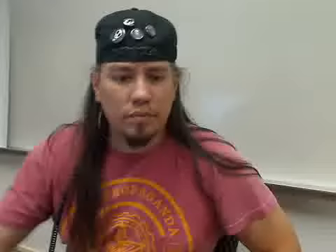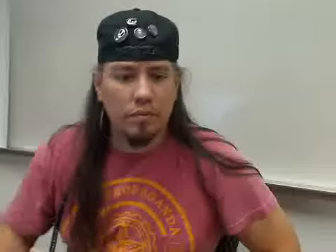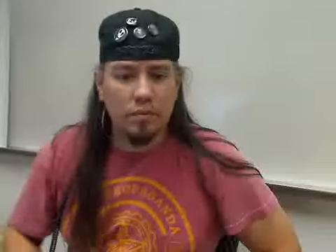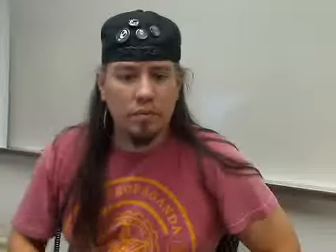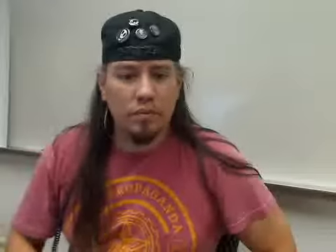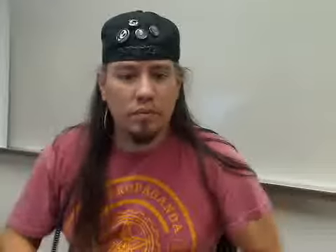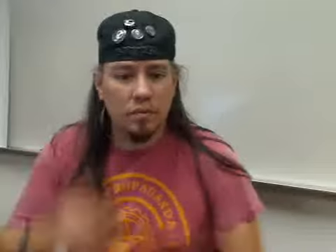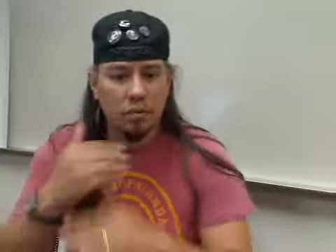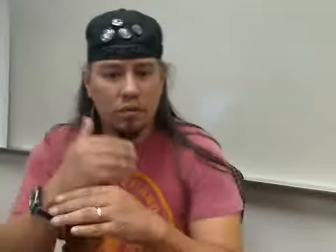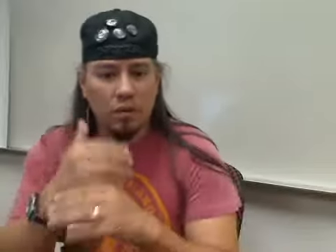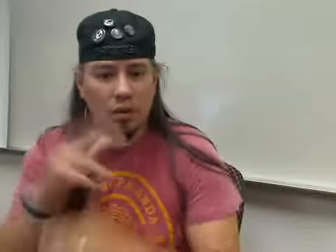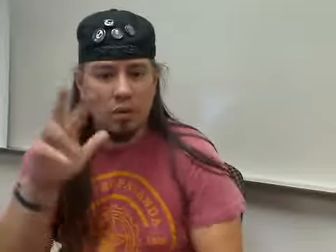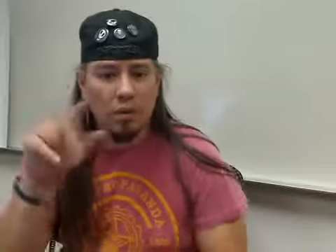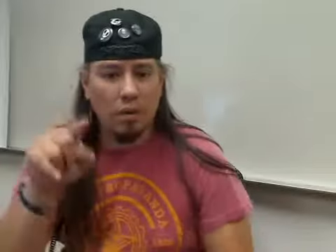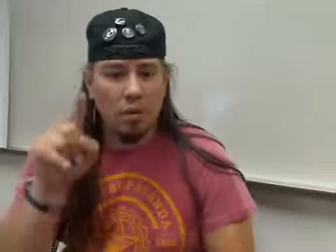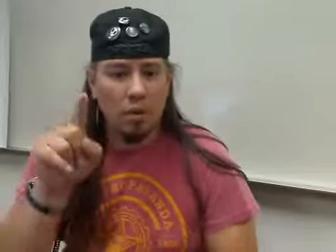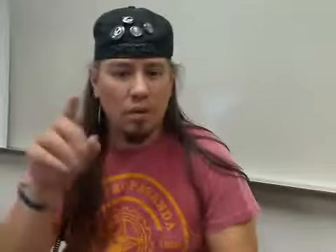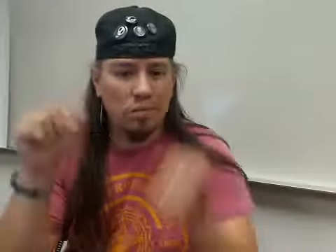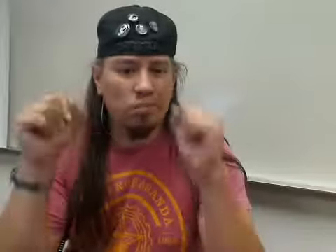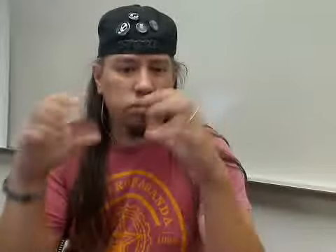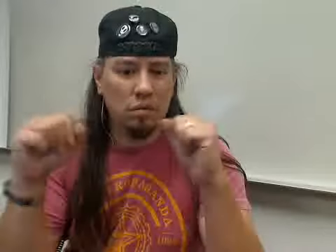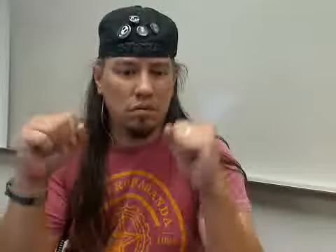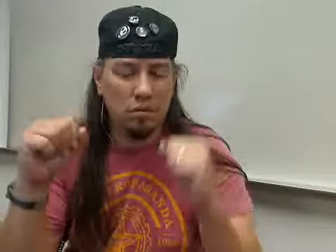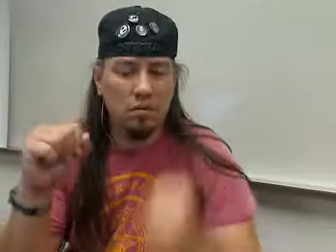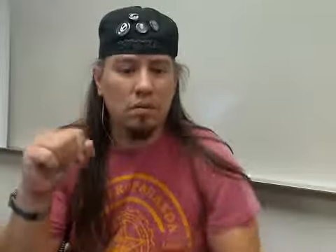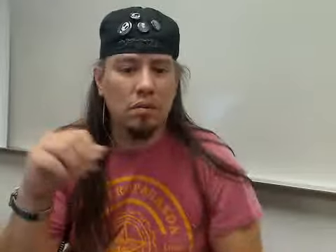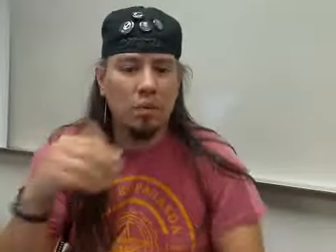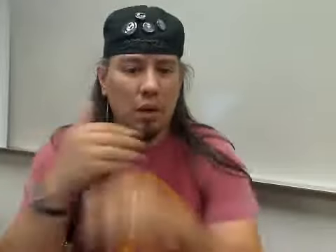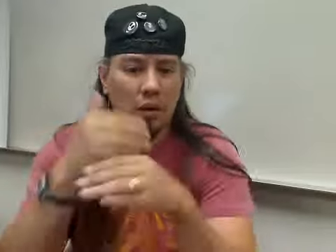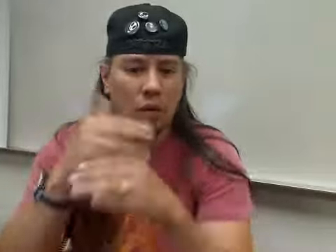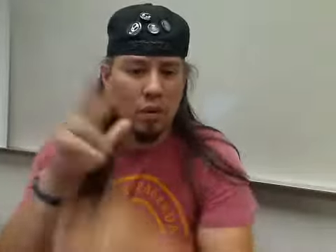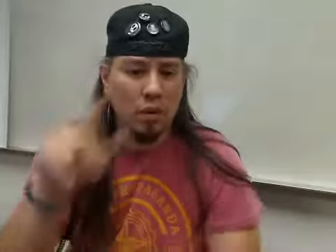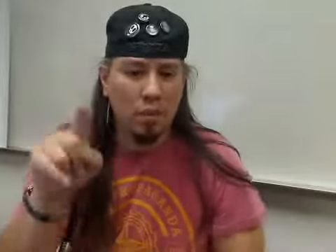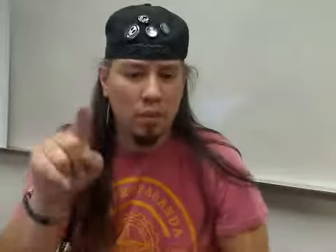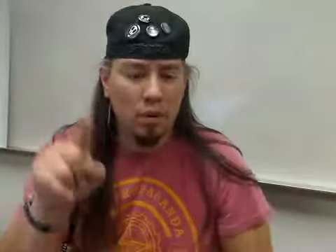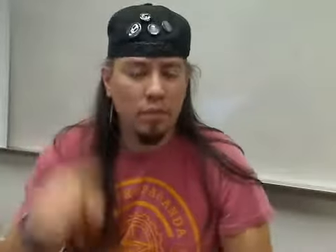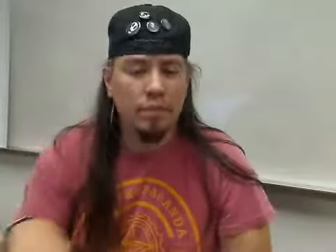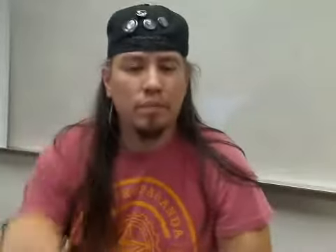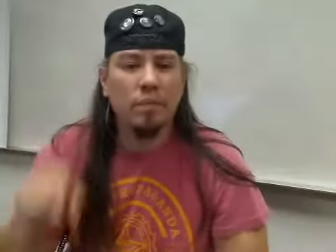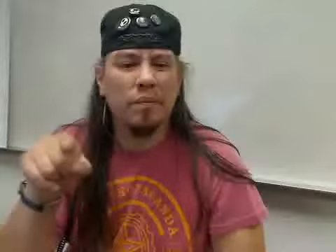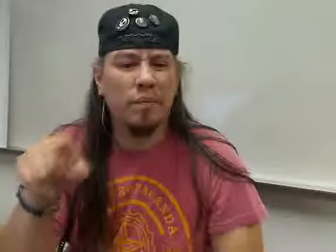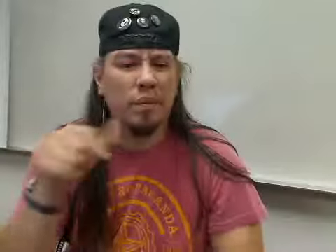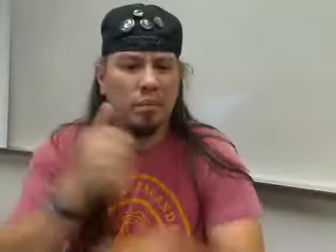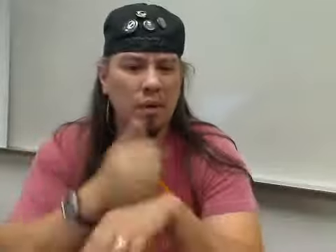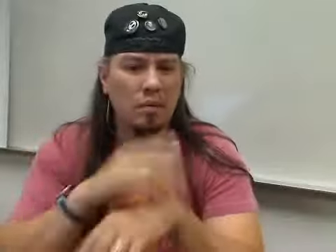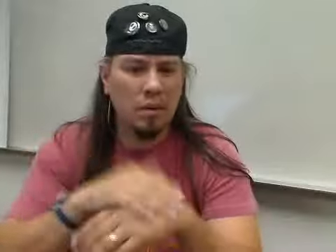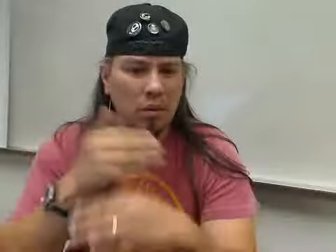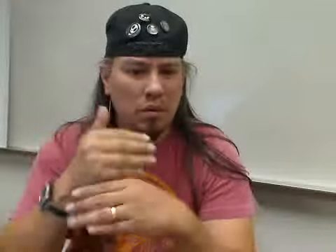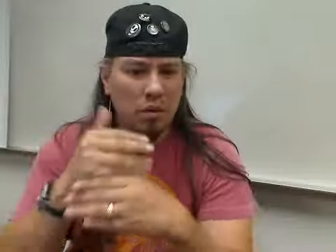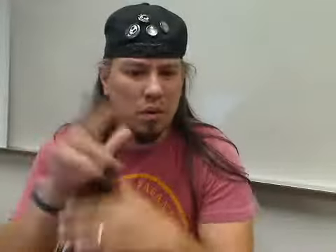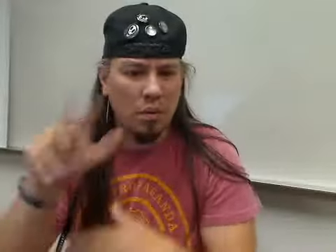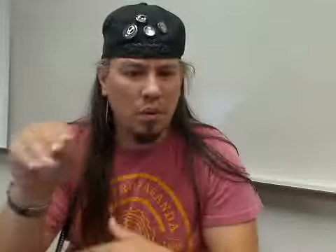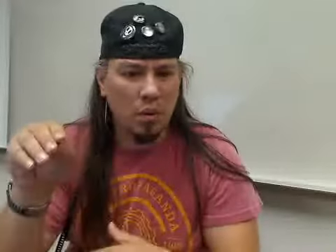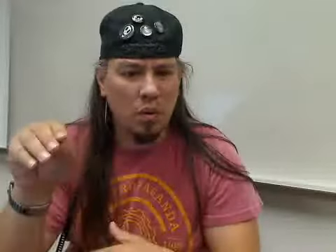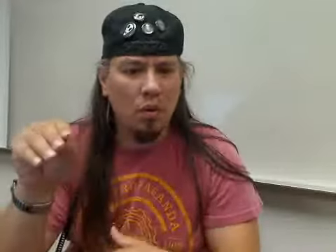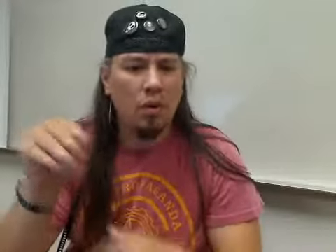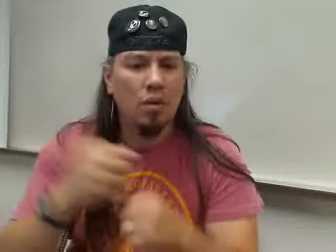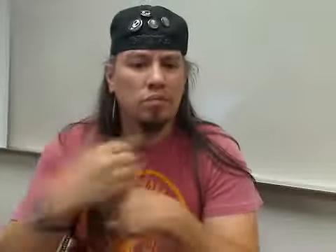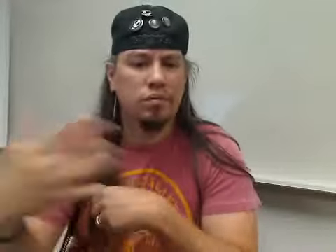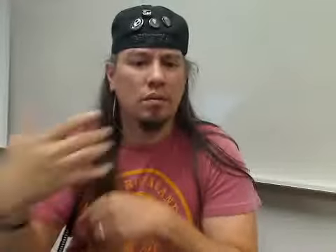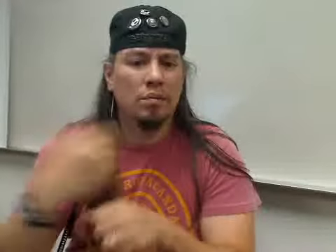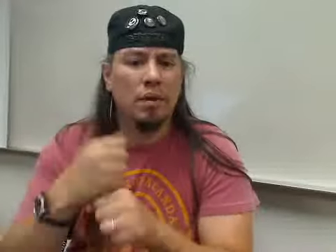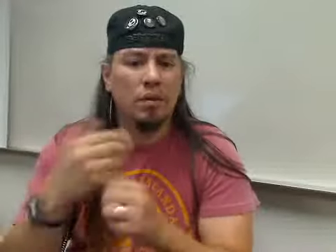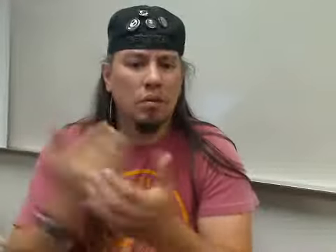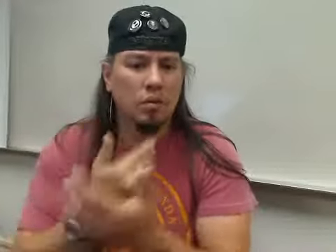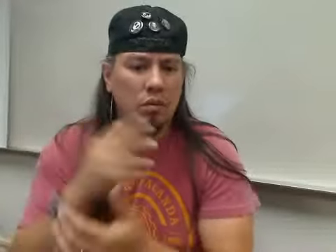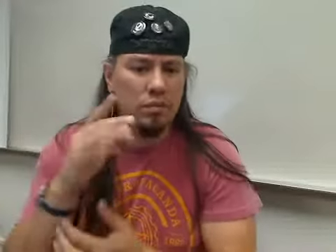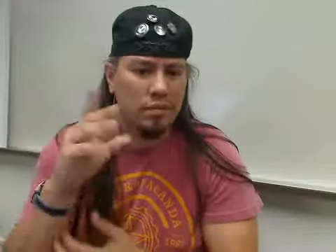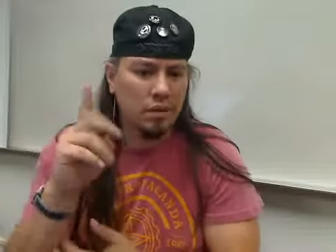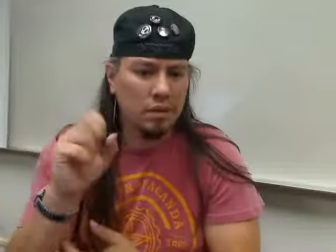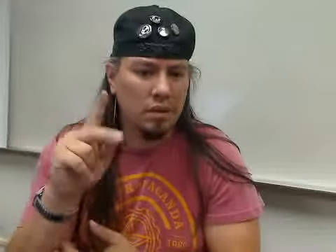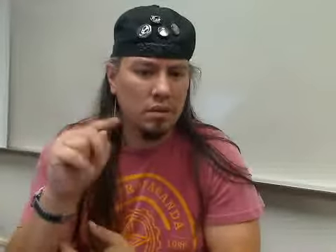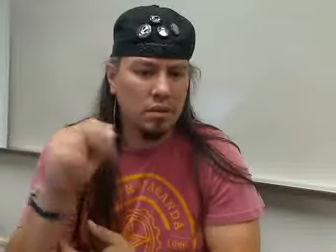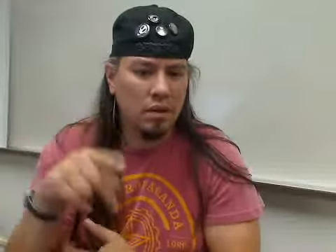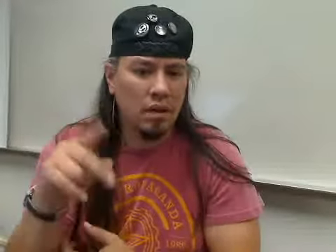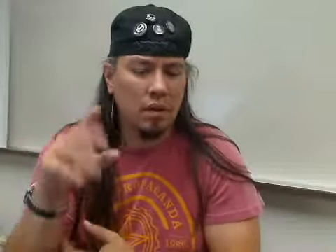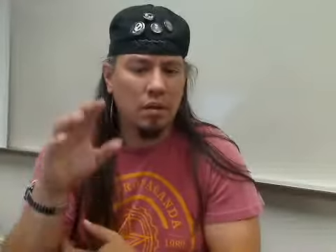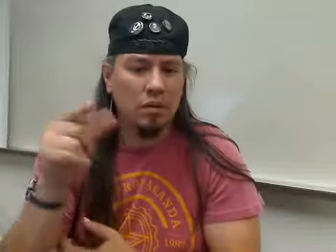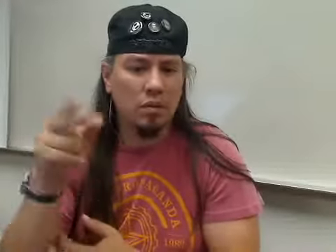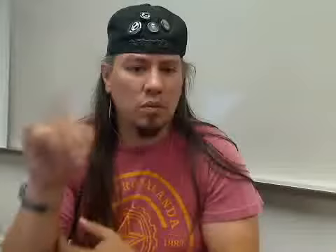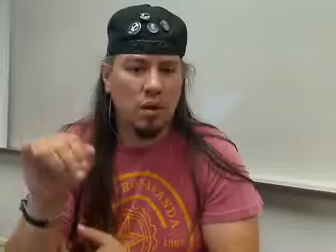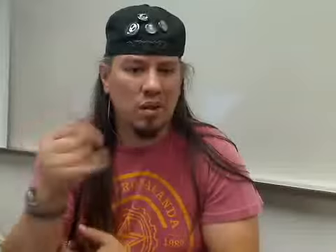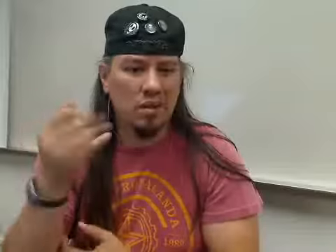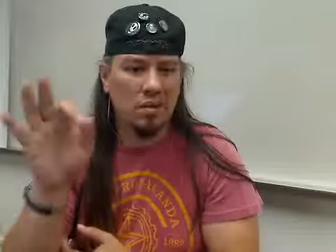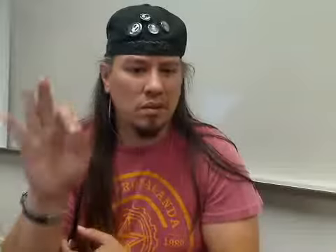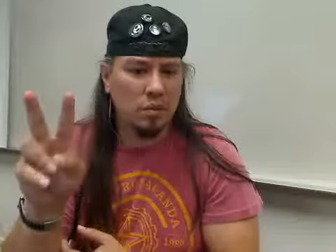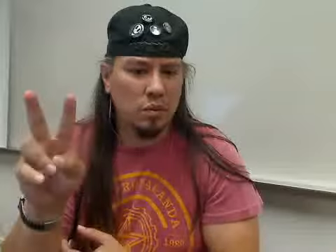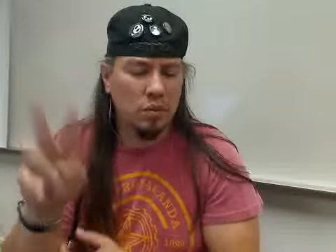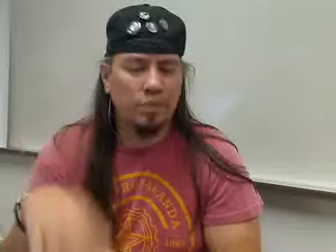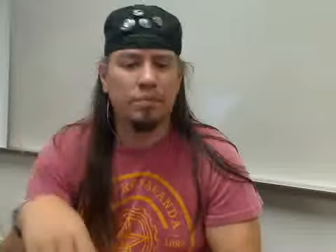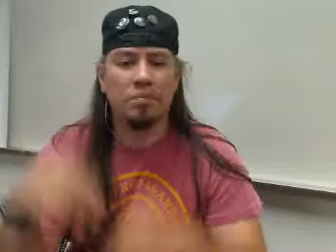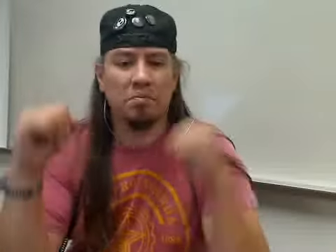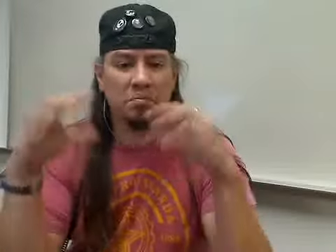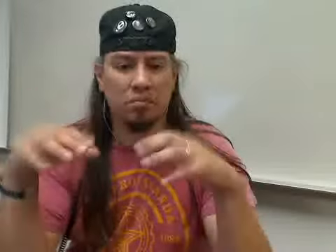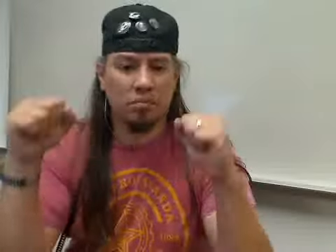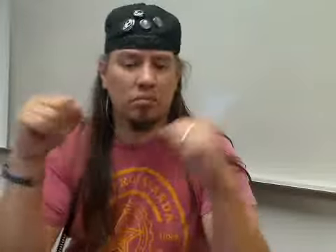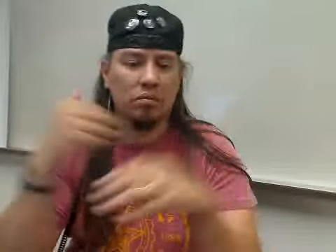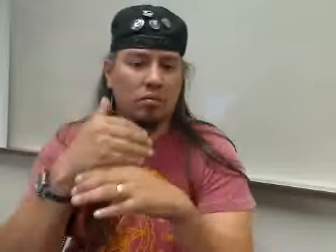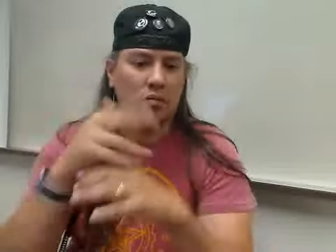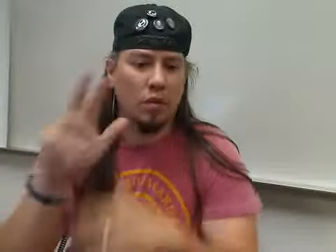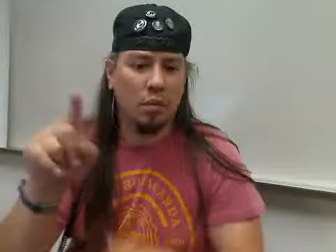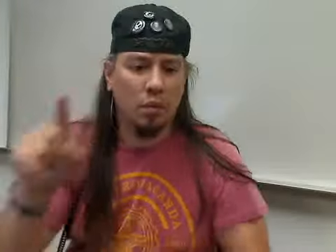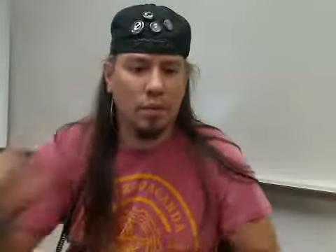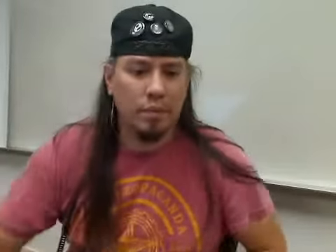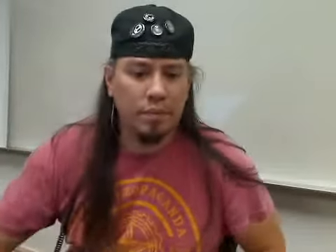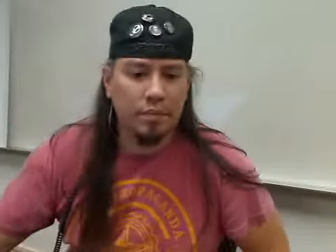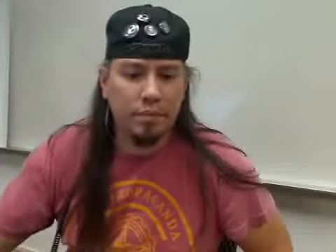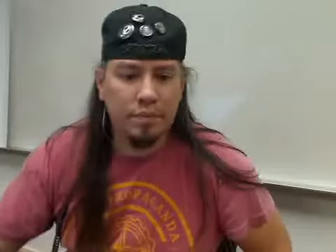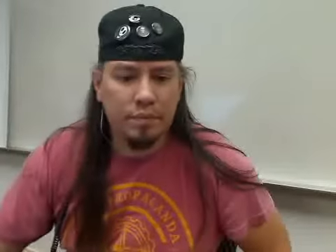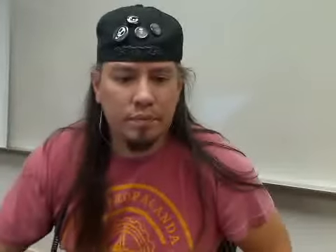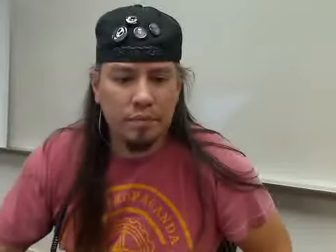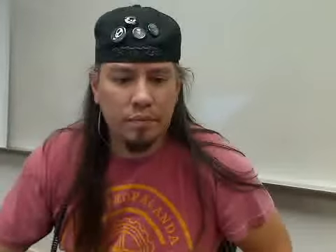Windows 3.1